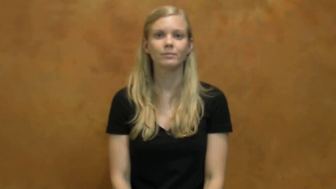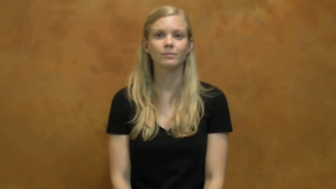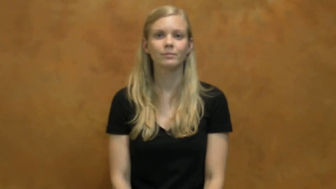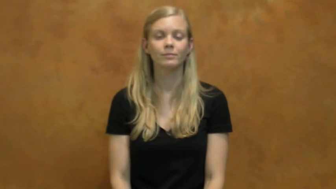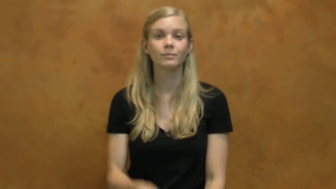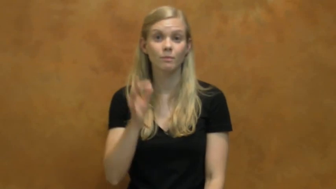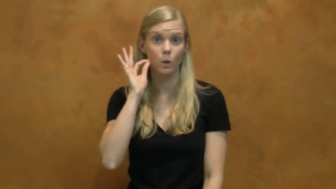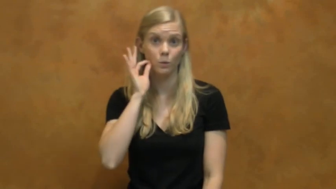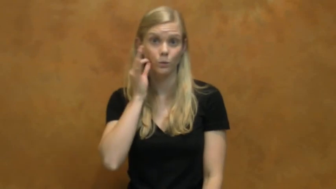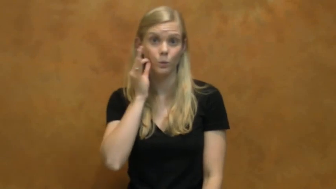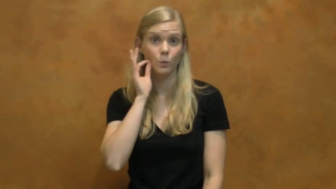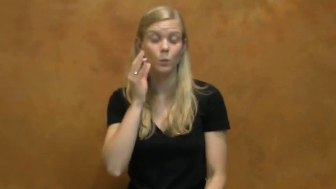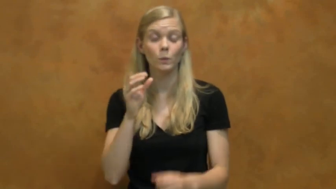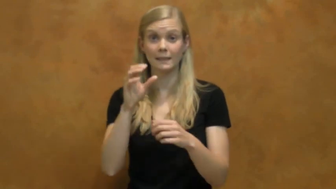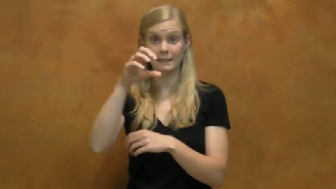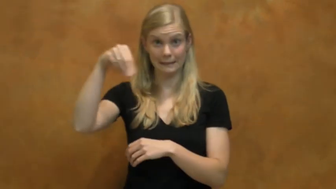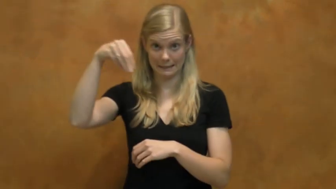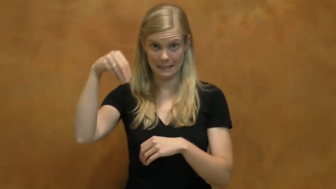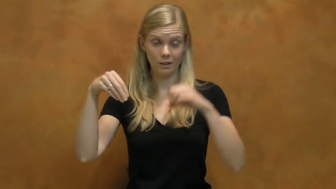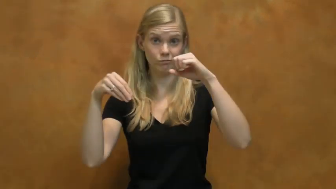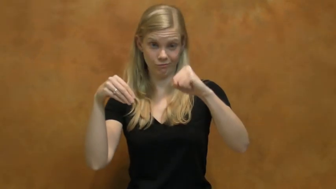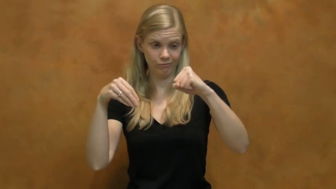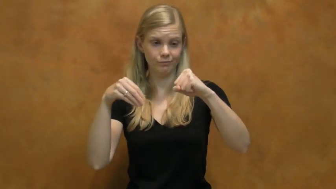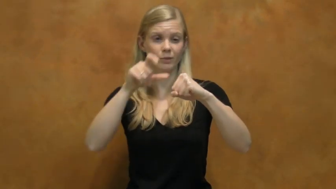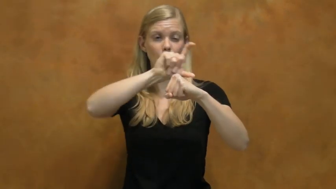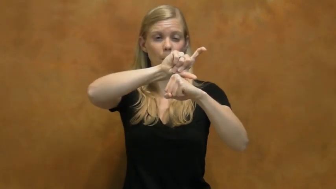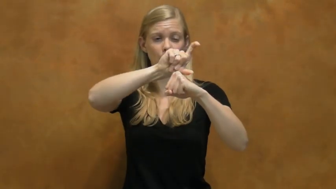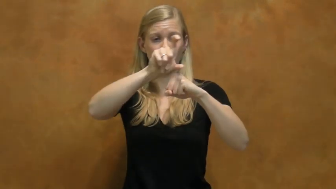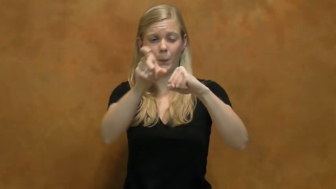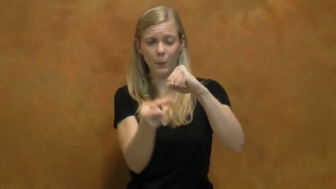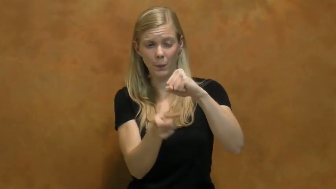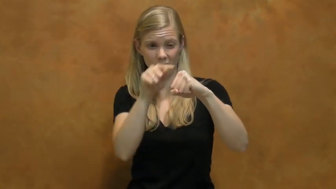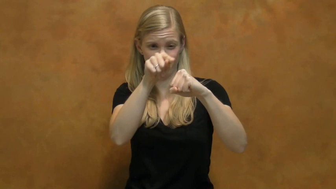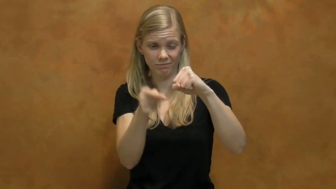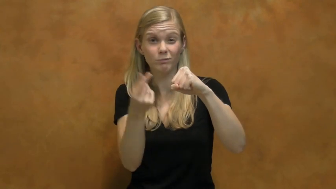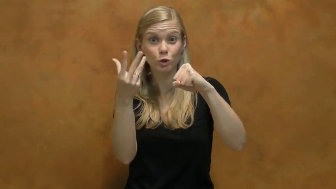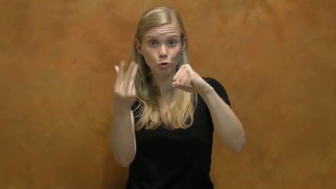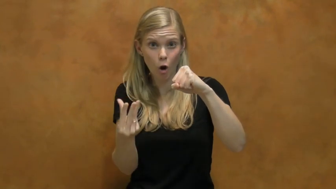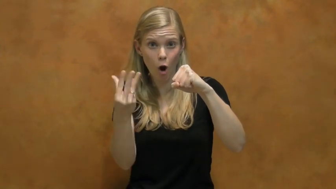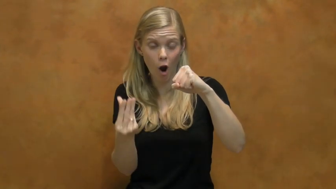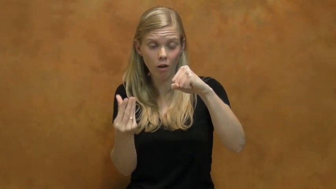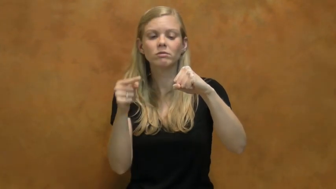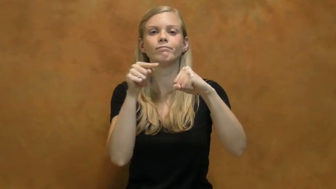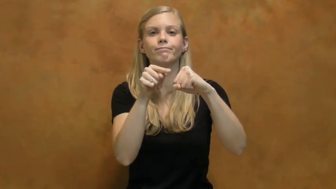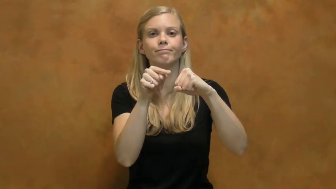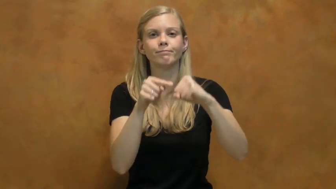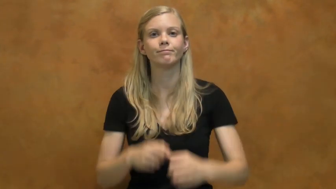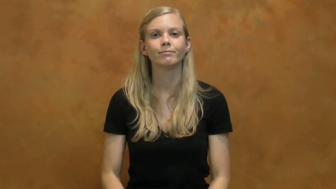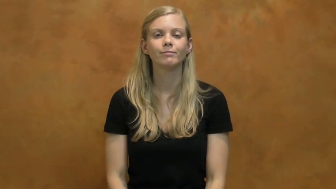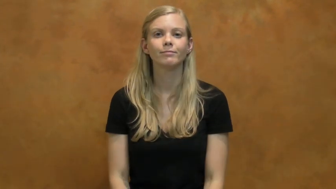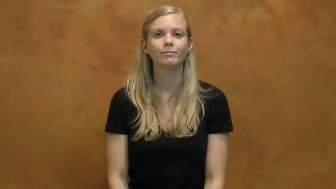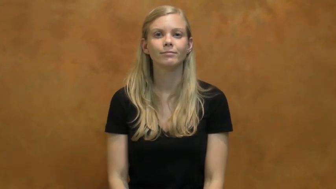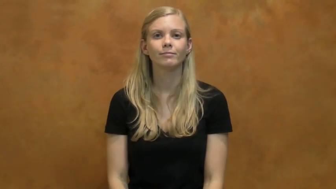pulp